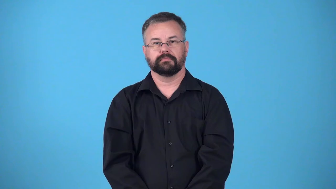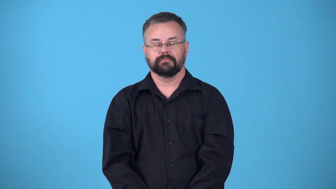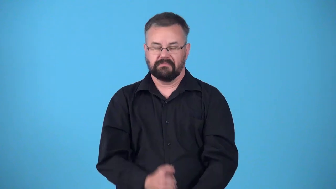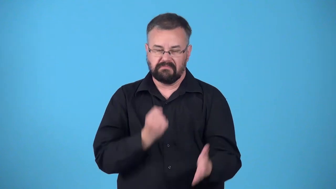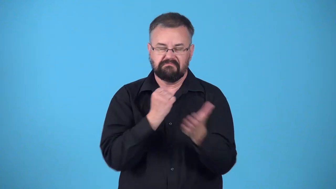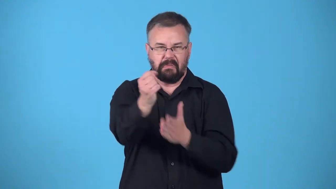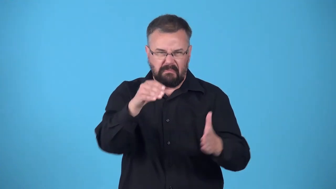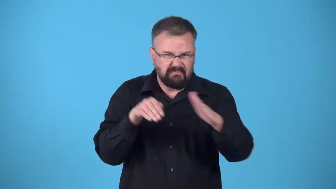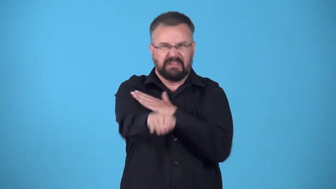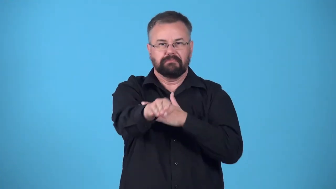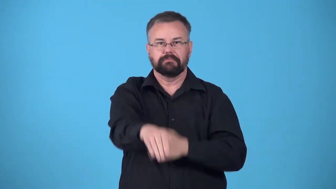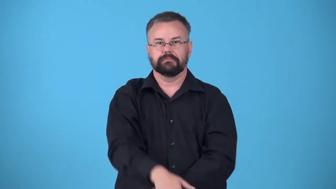bust in, bust into,crash in,crash into,ram in, ram into, bust down, break down